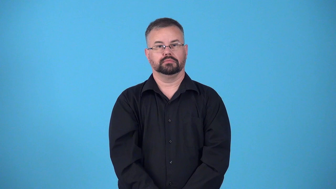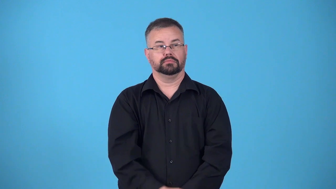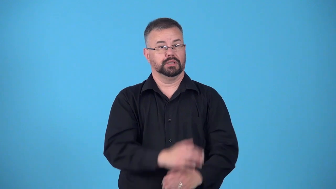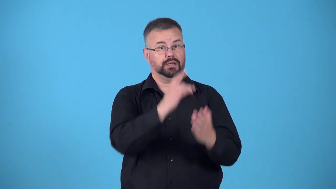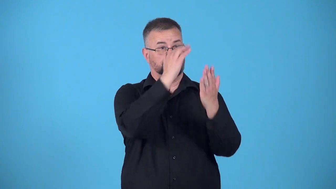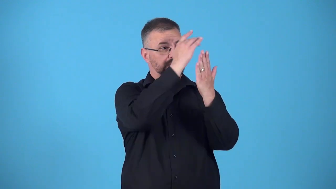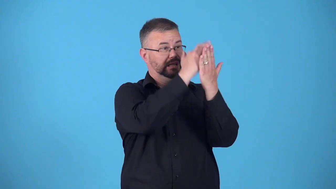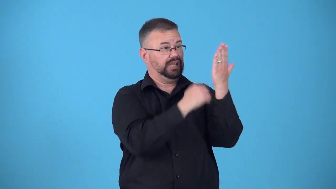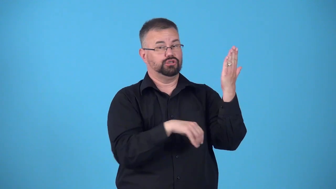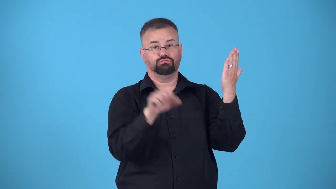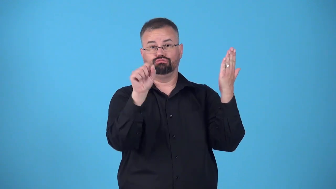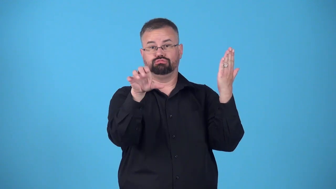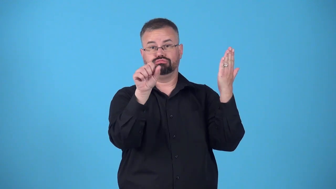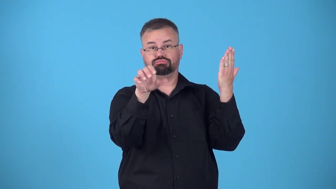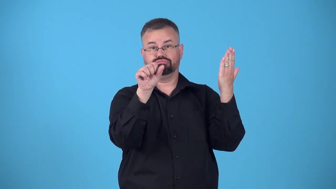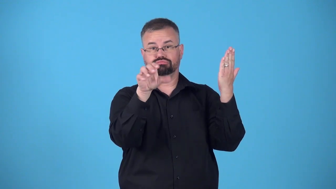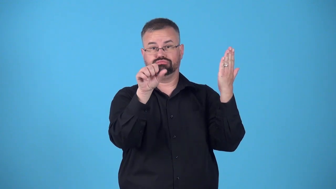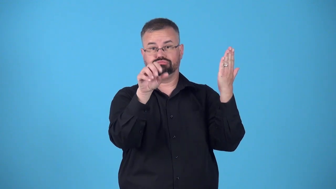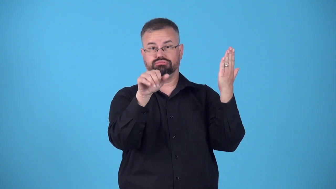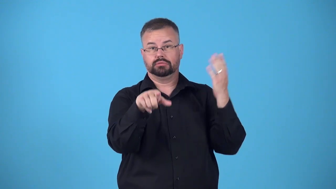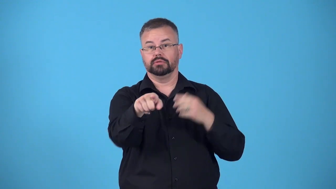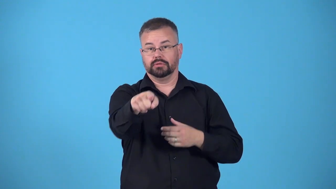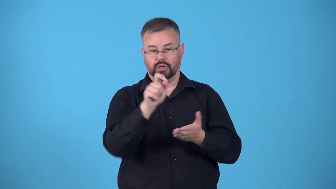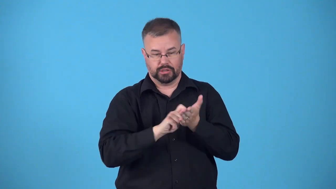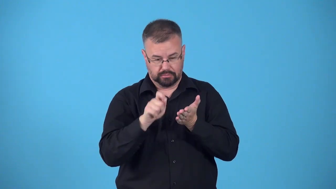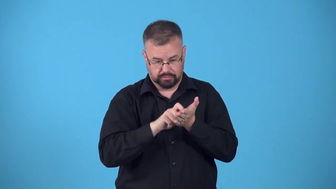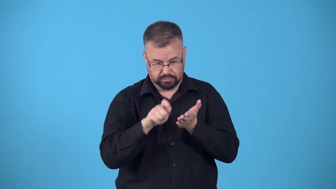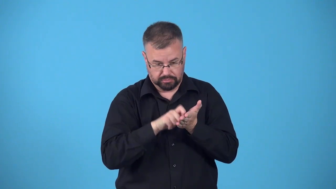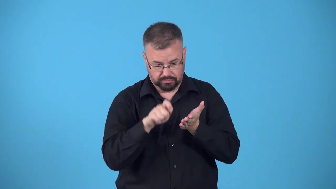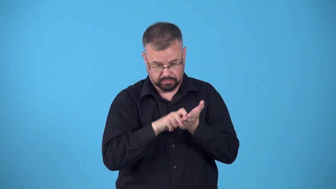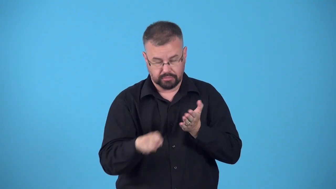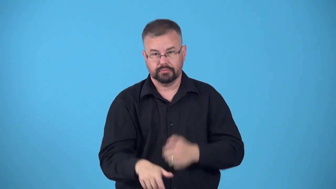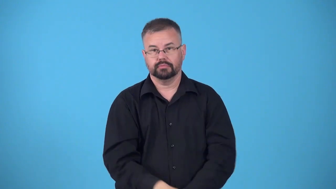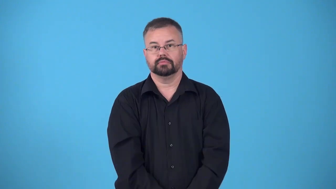read off